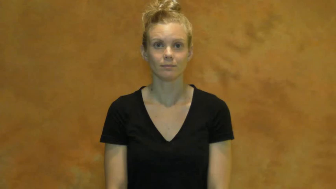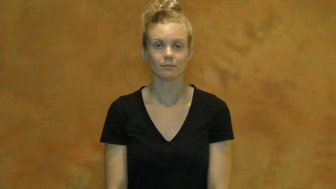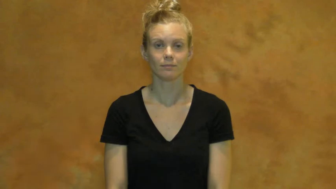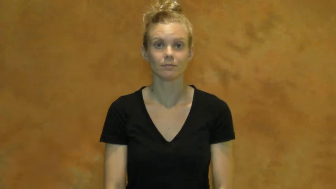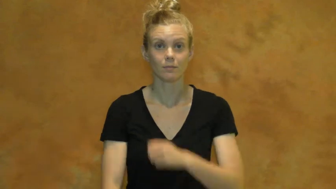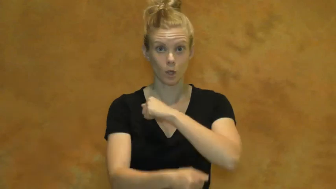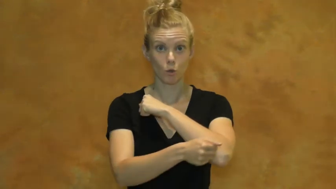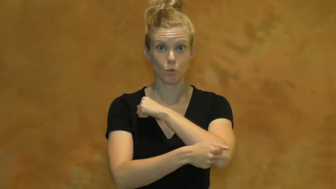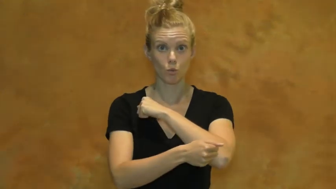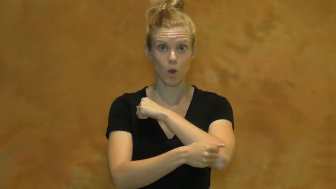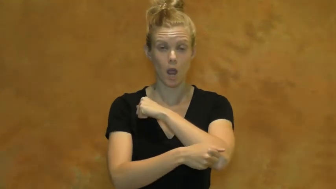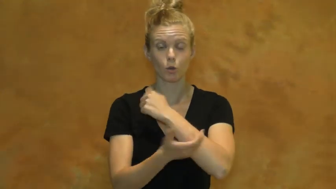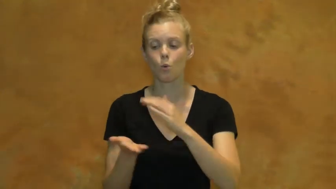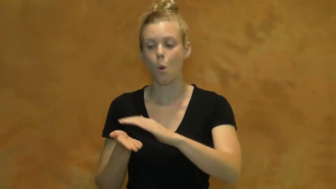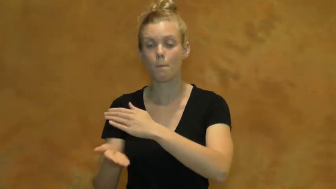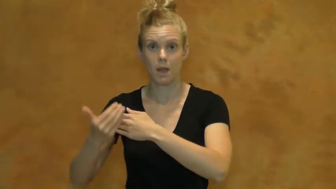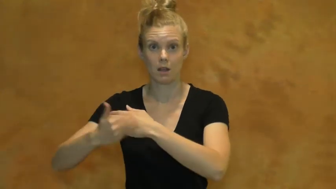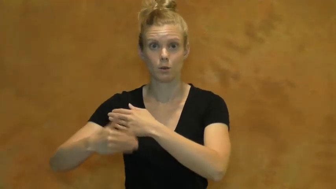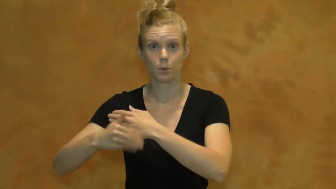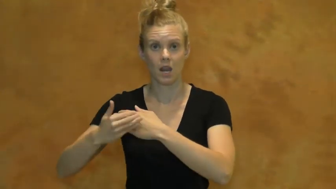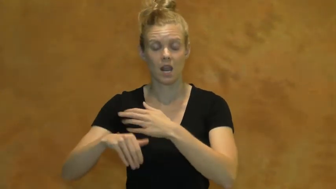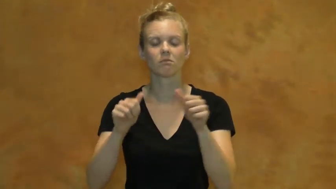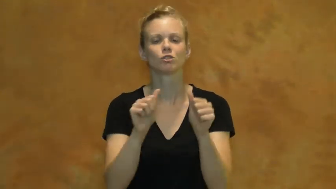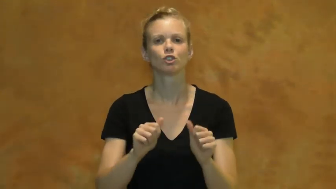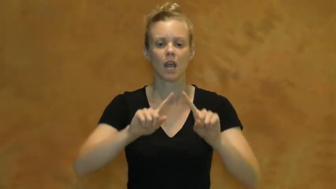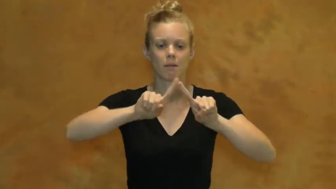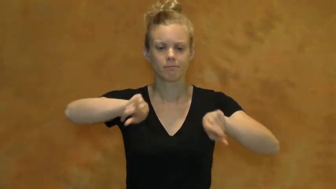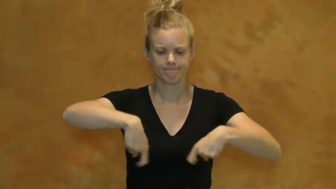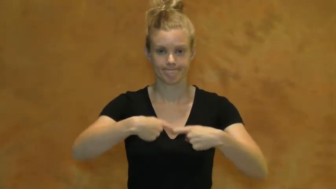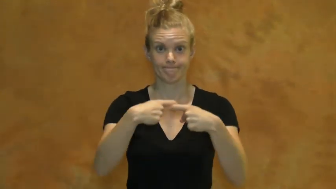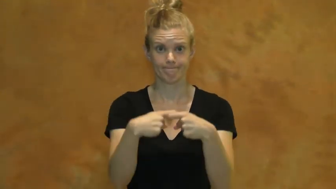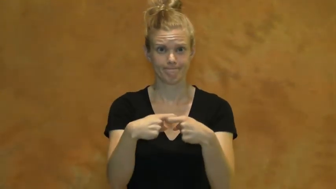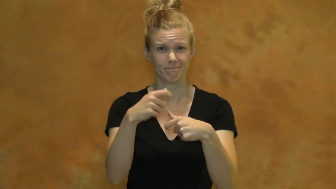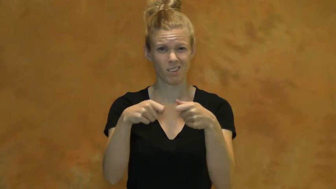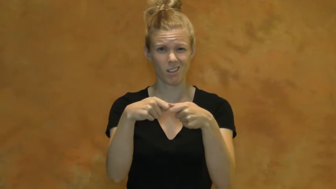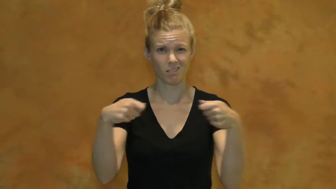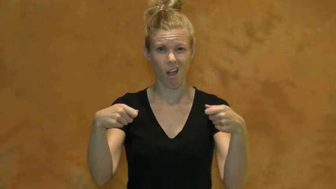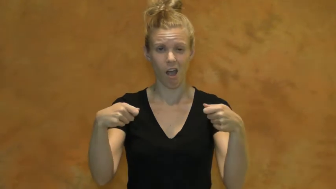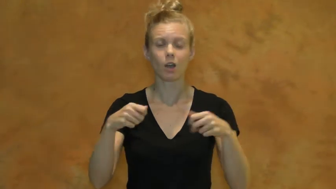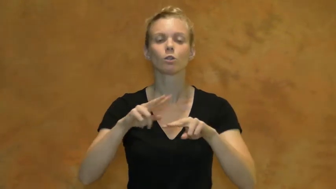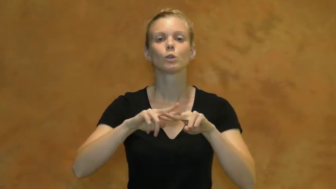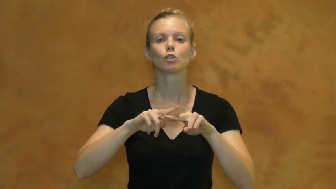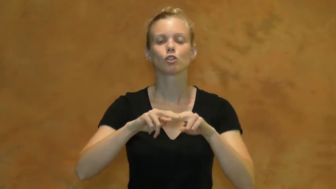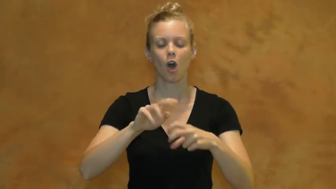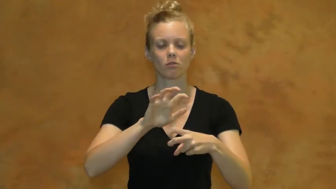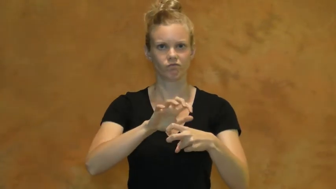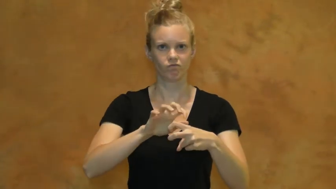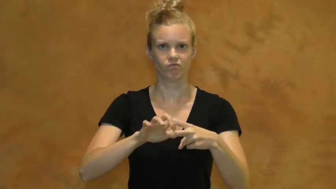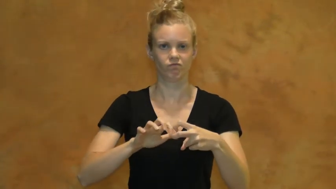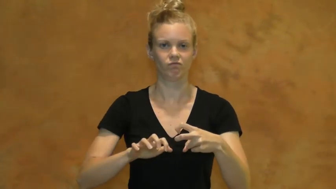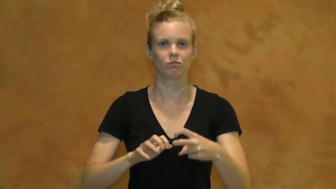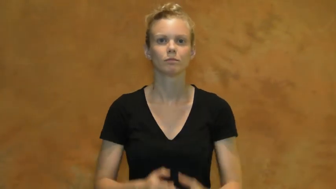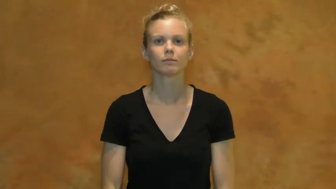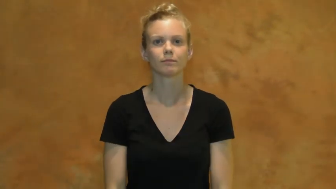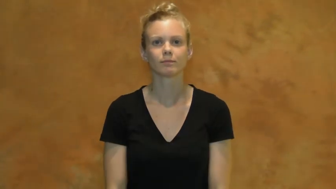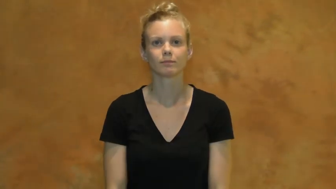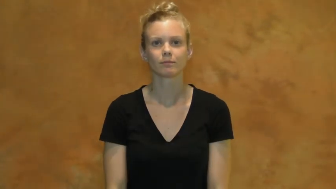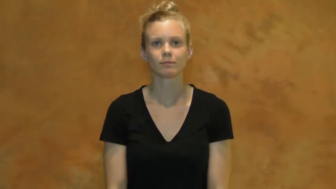pretzel